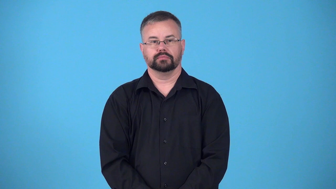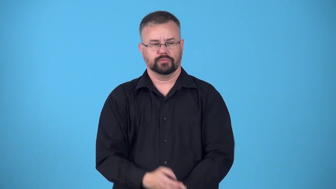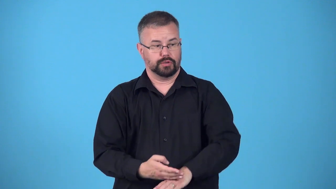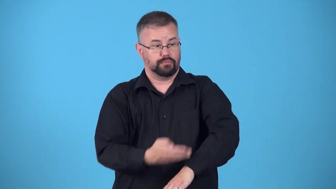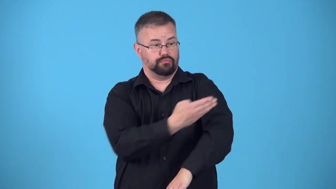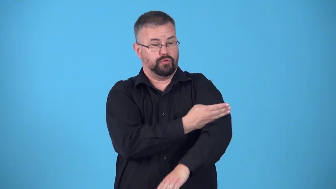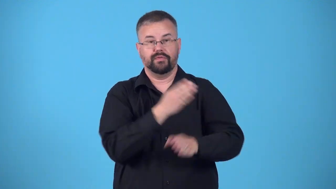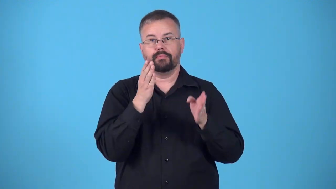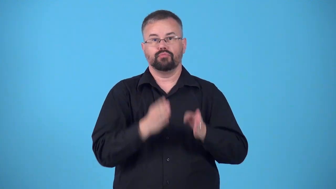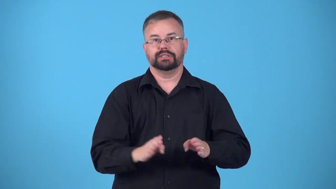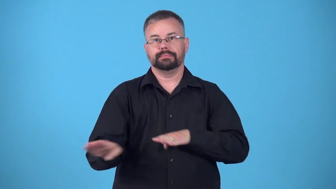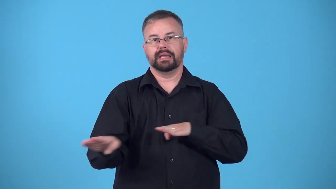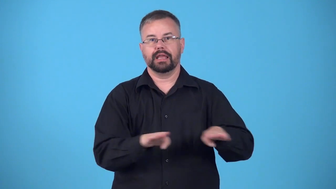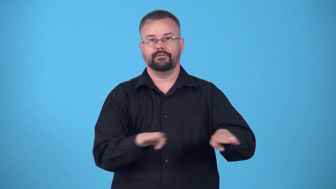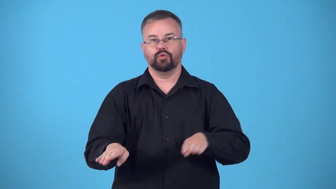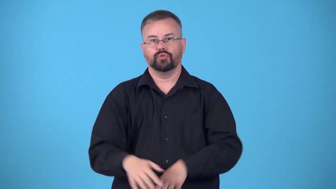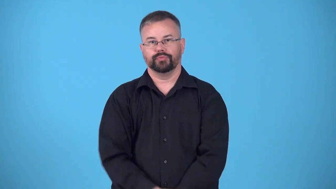straighten out